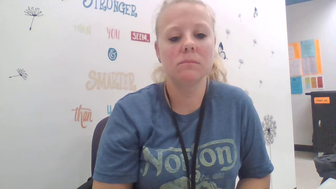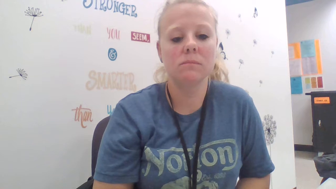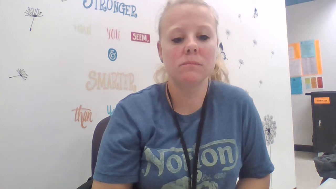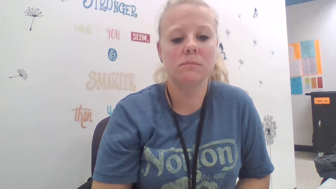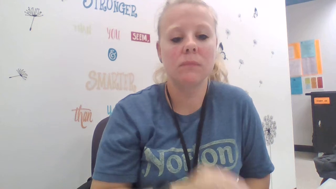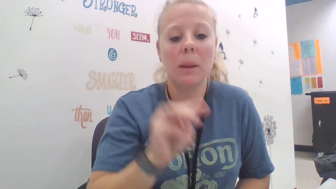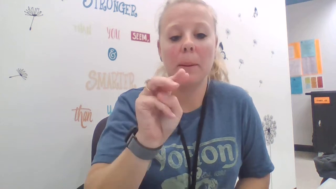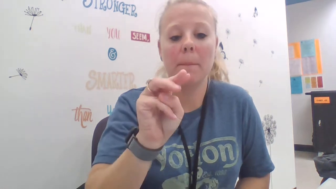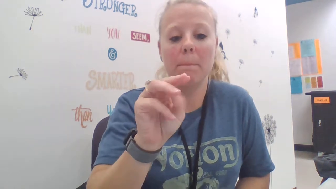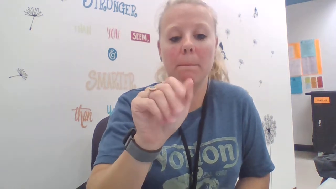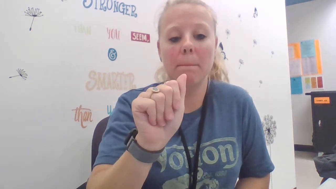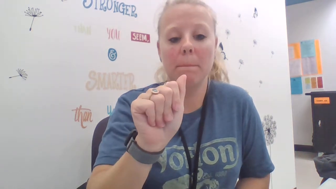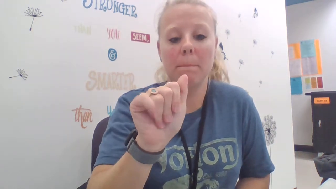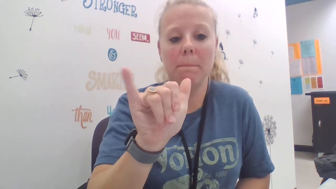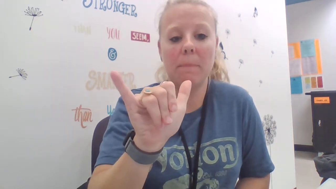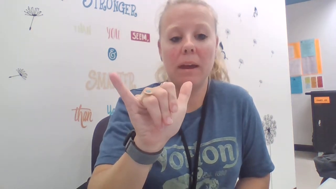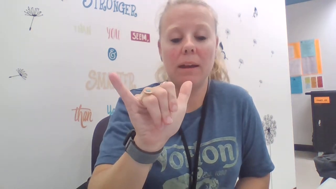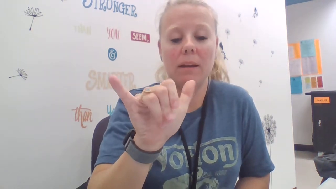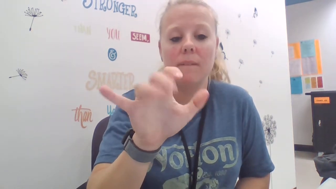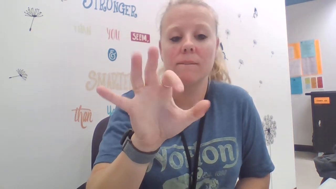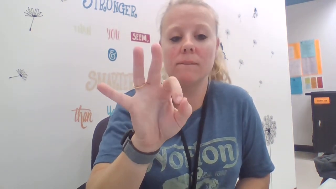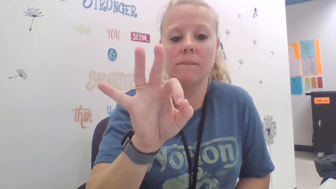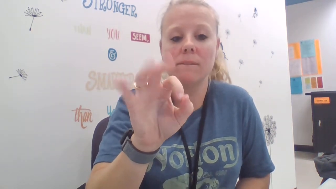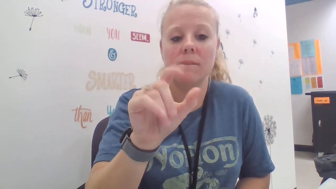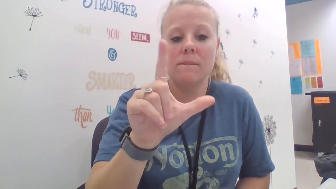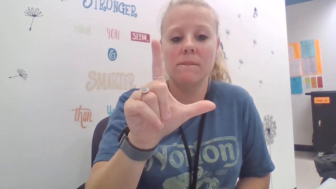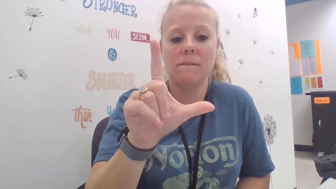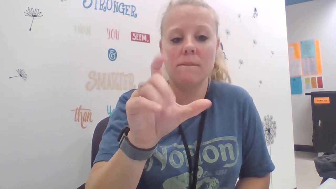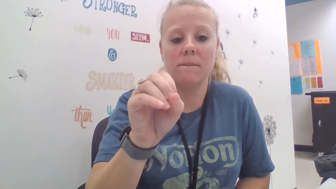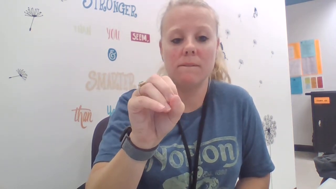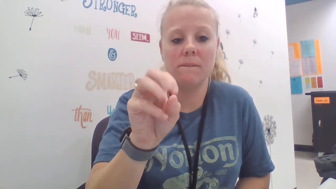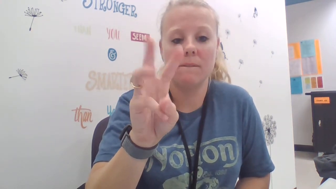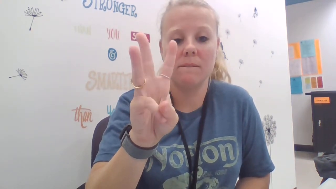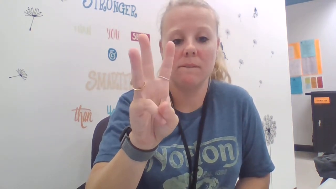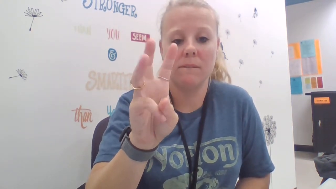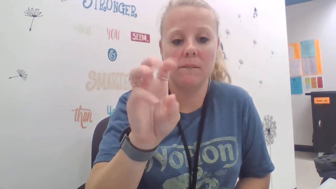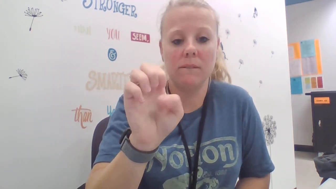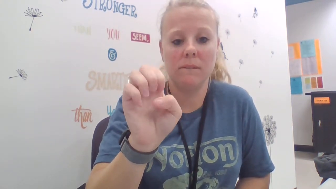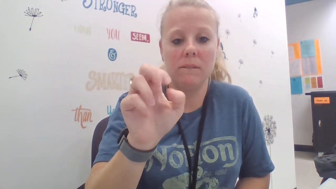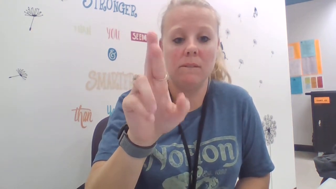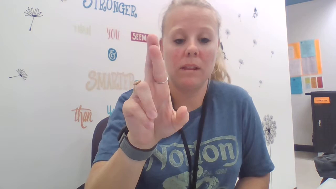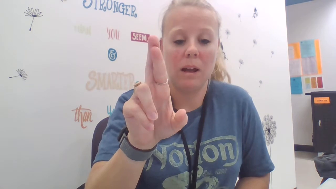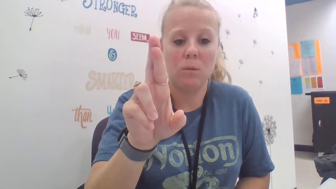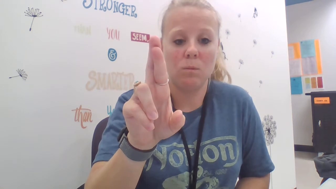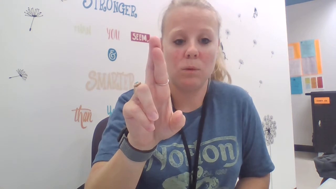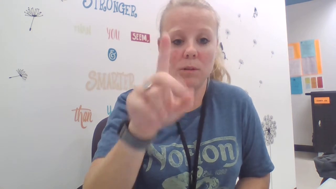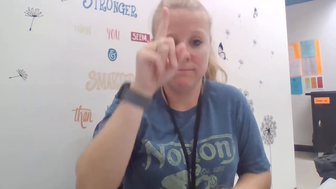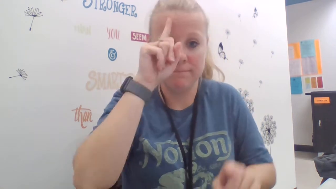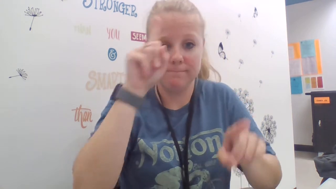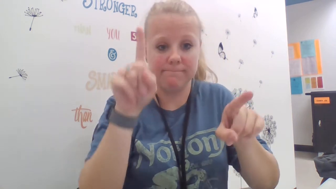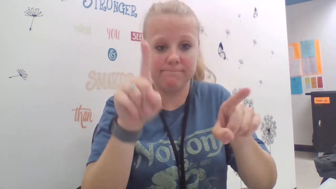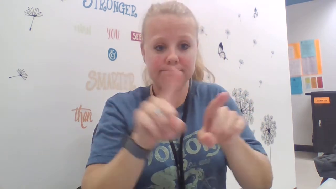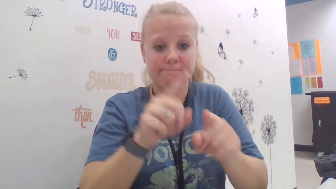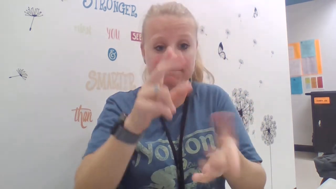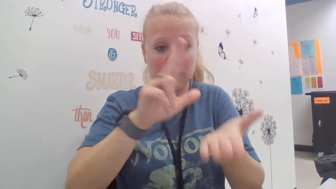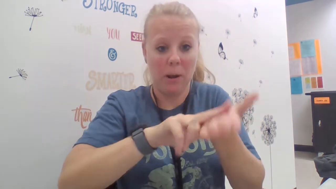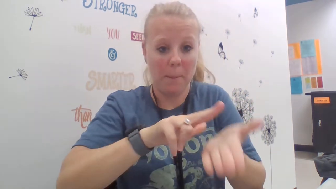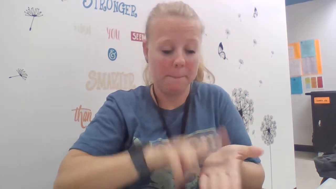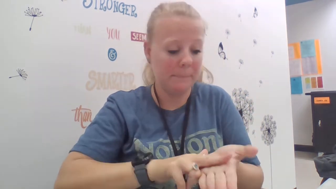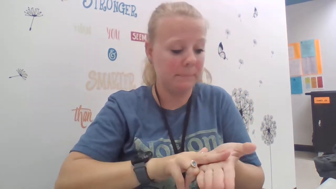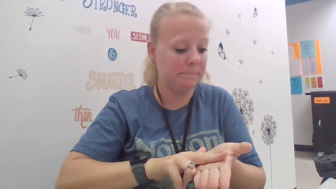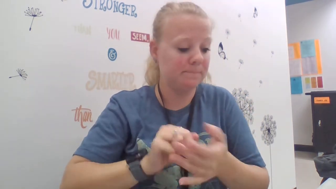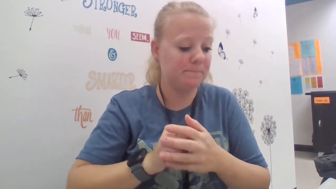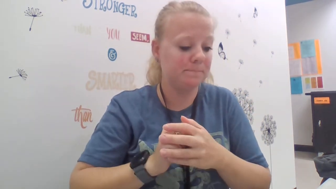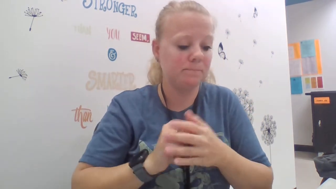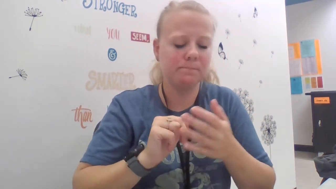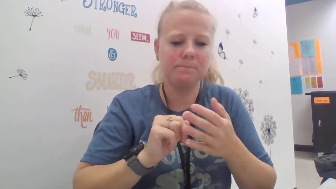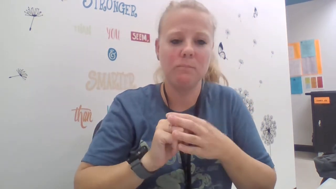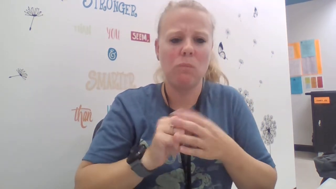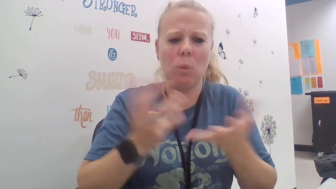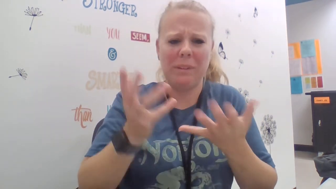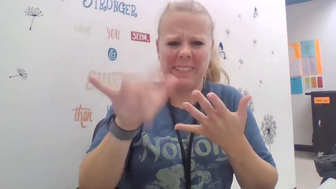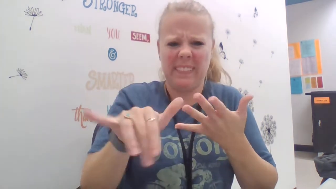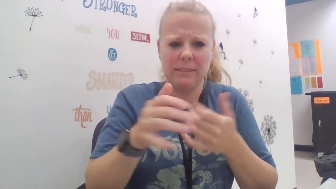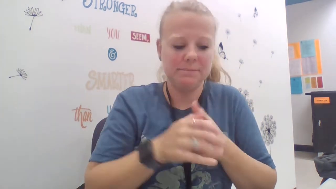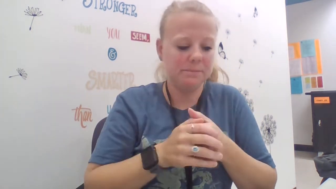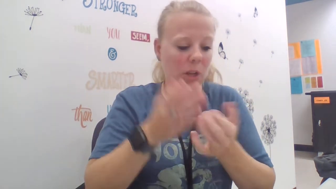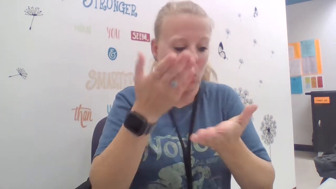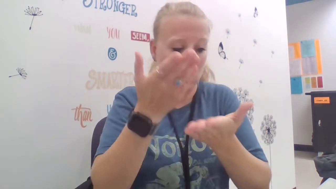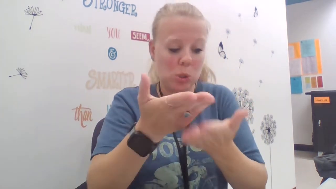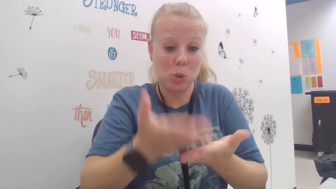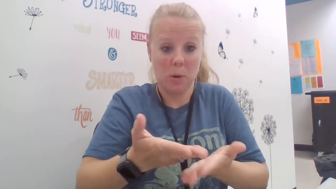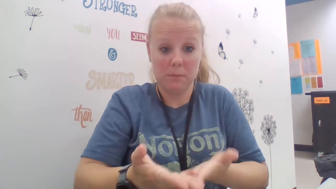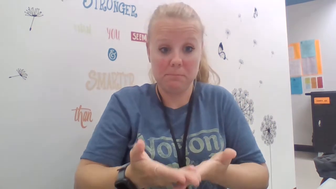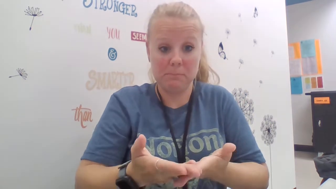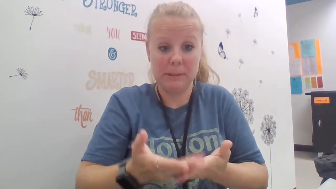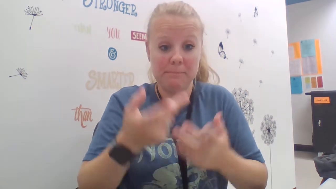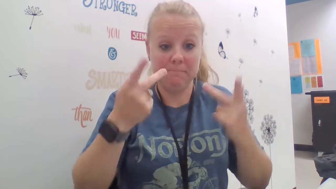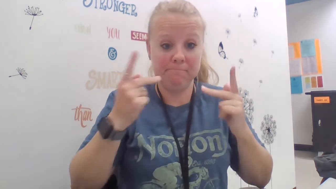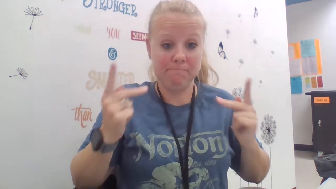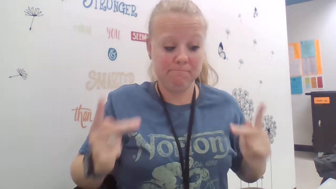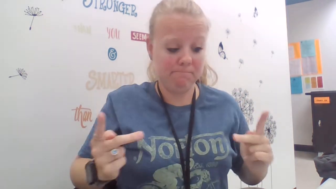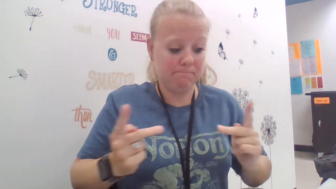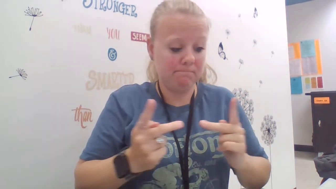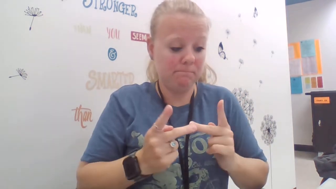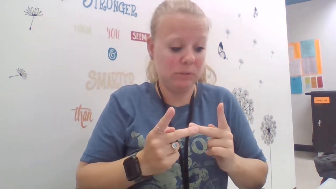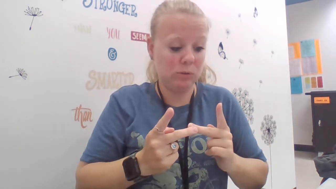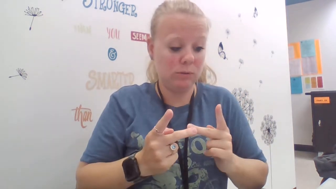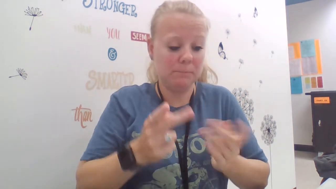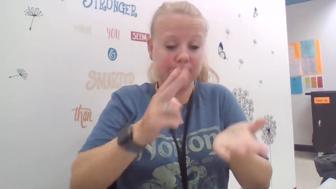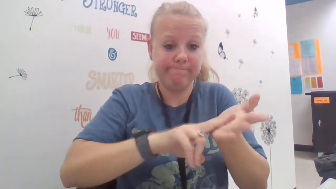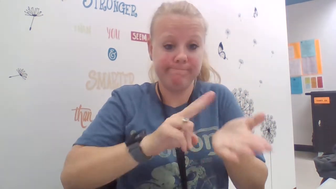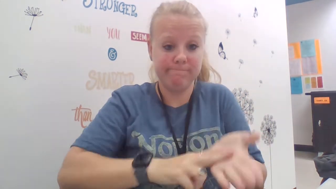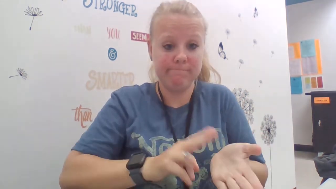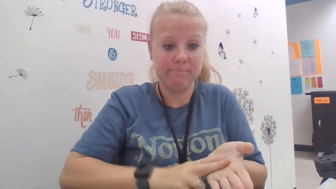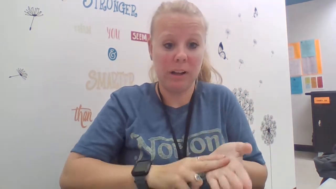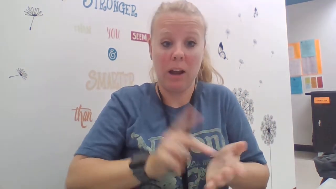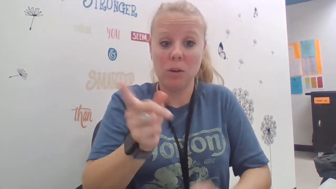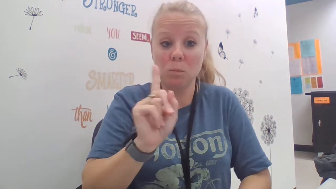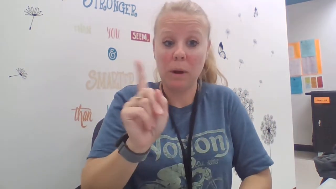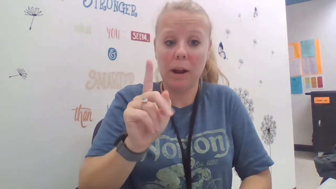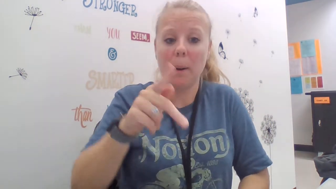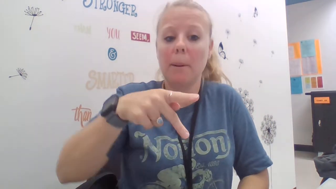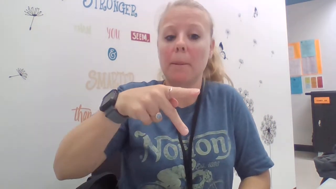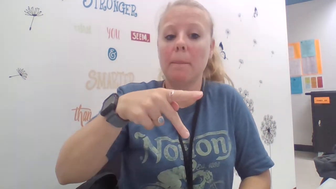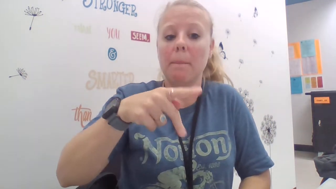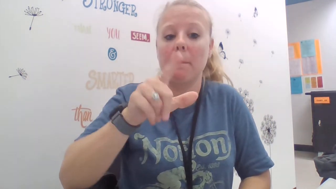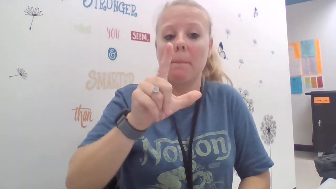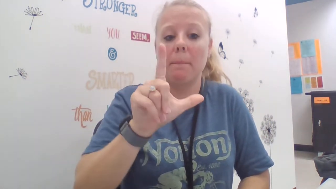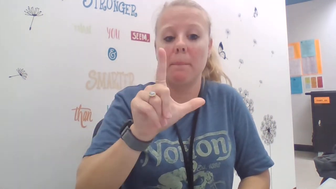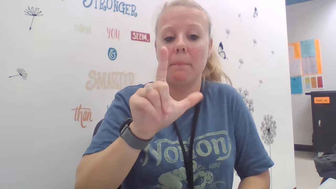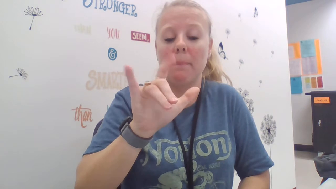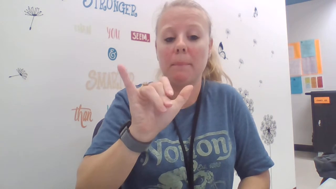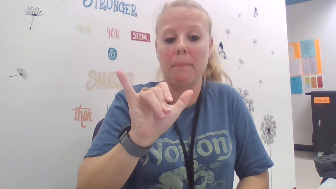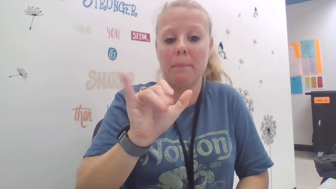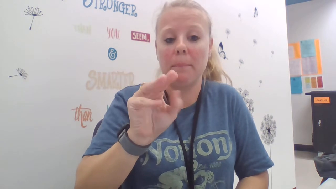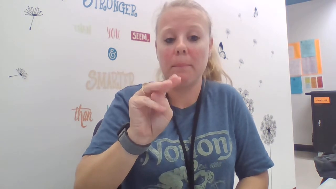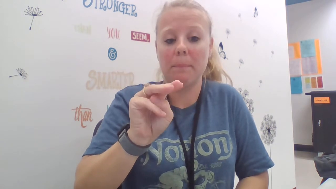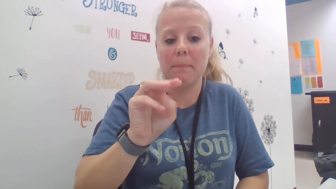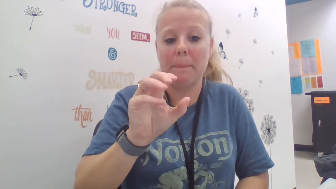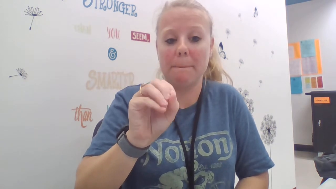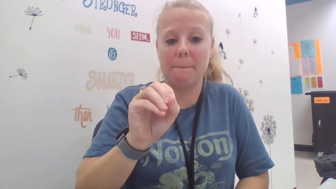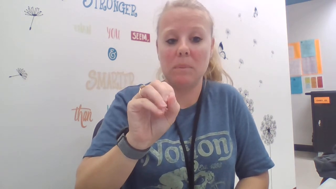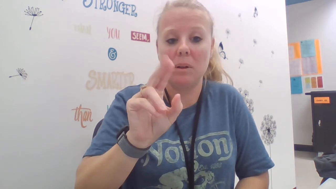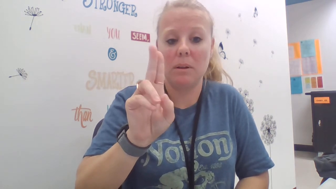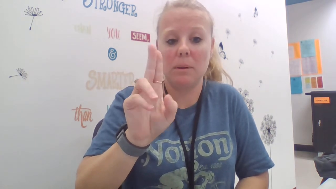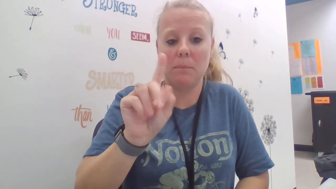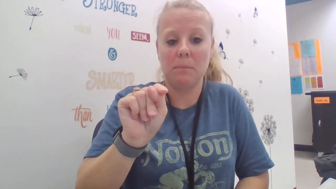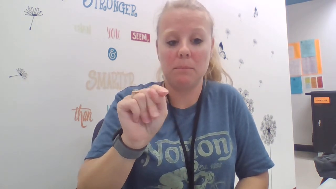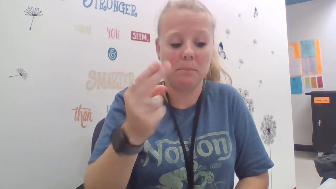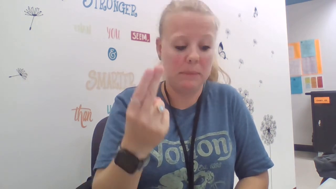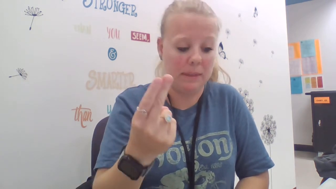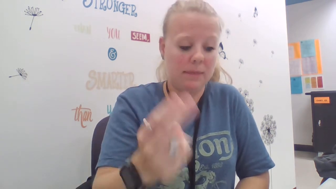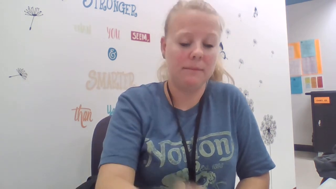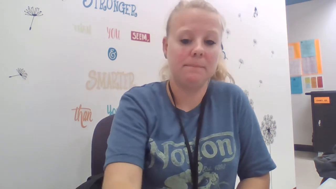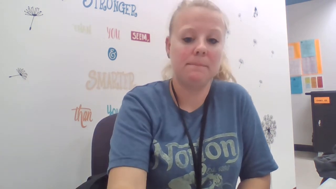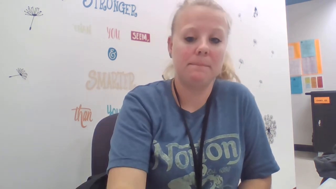Mayflower Compact